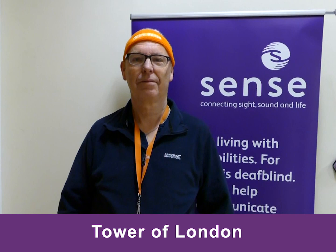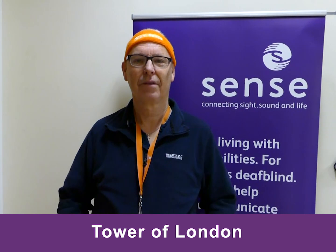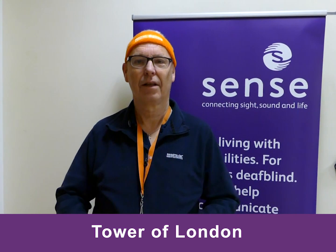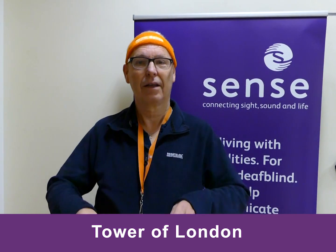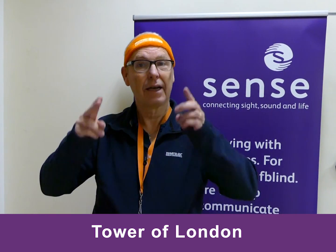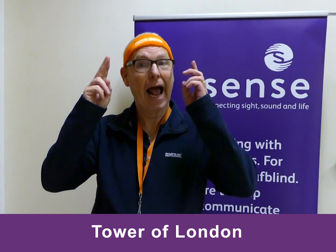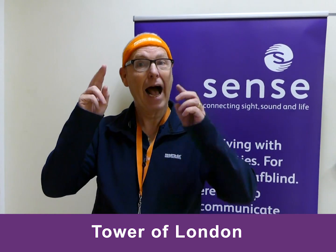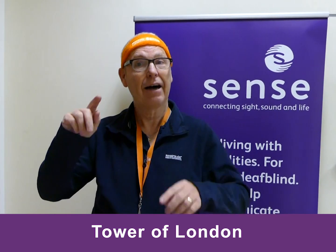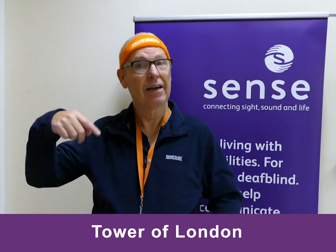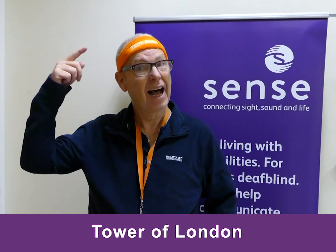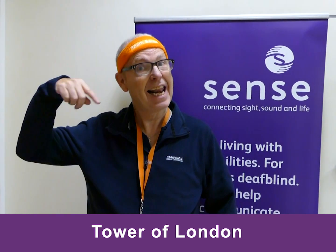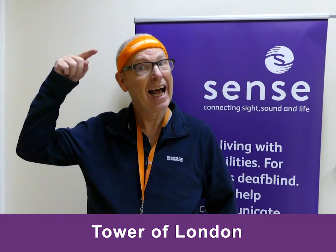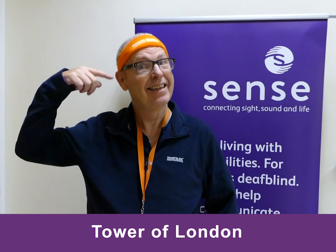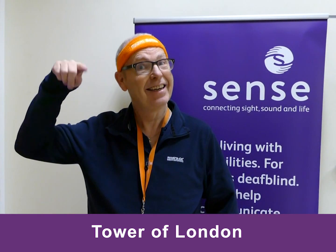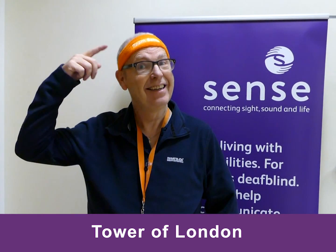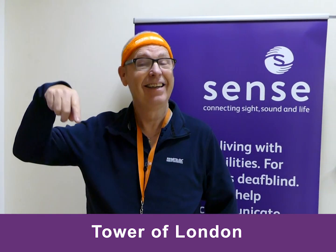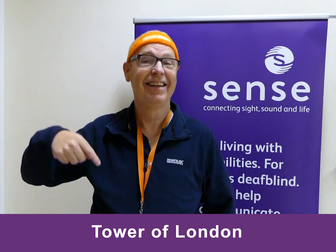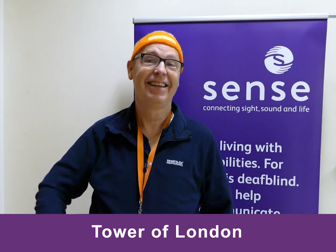Tower of London